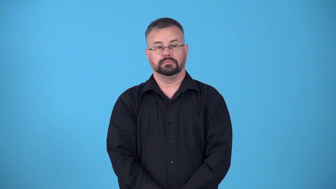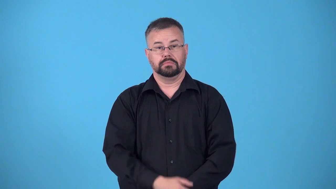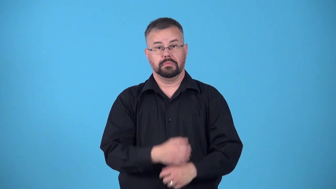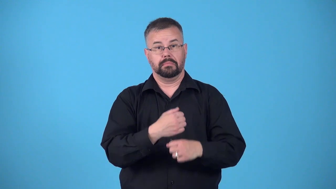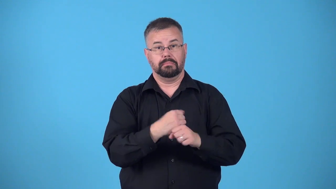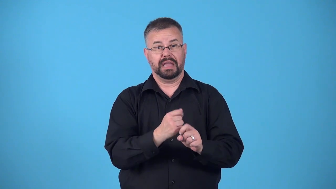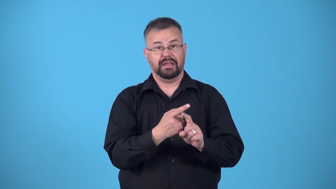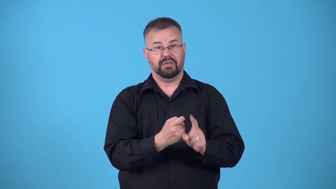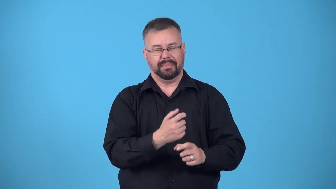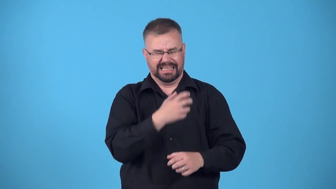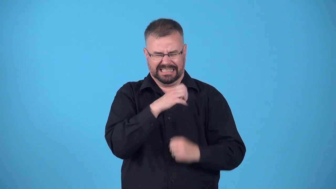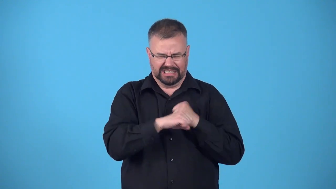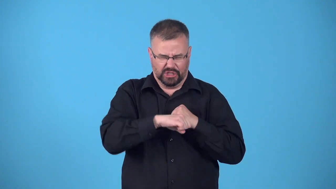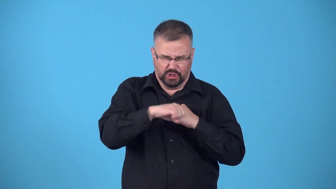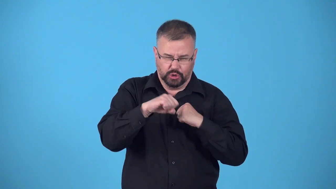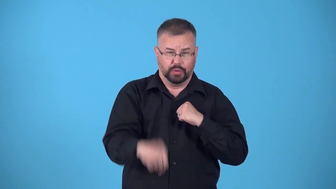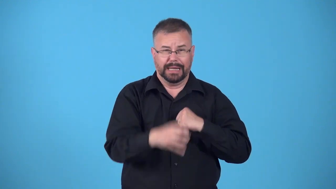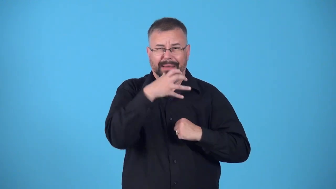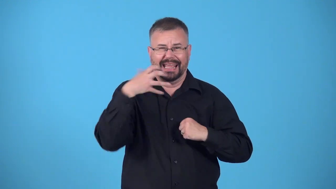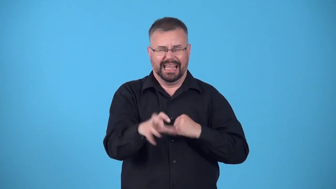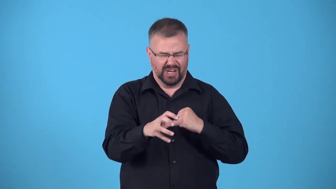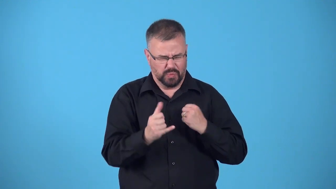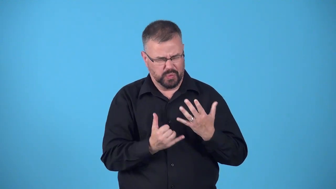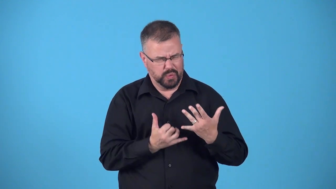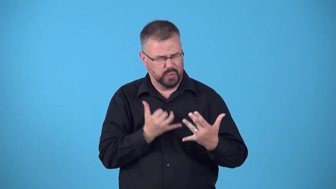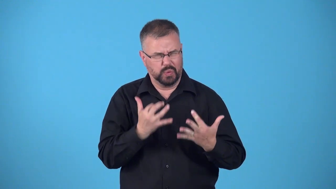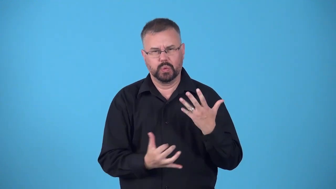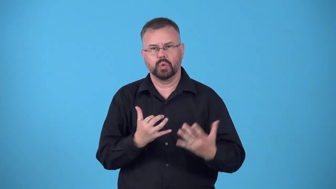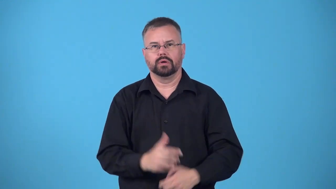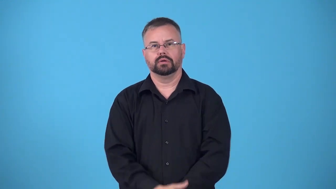pyrogenous